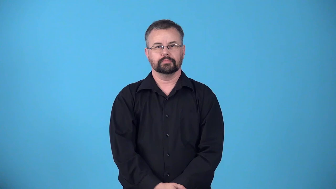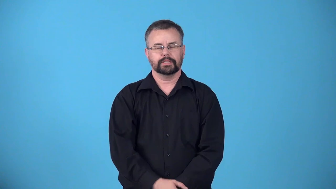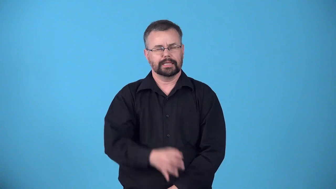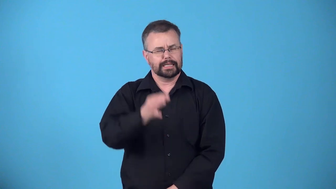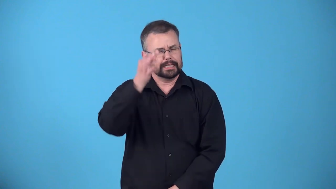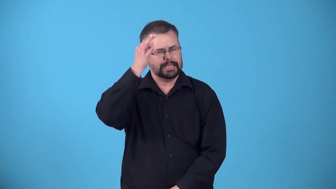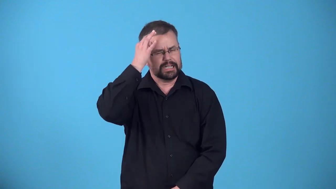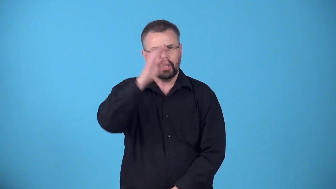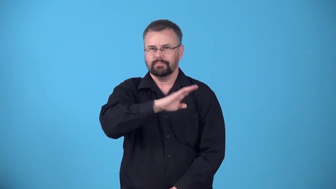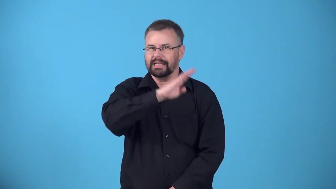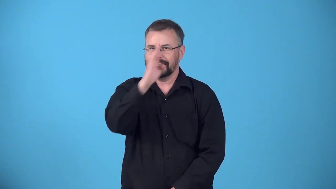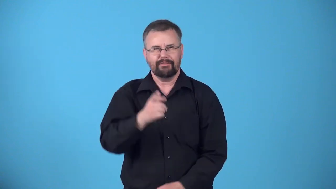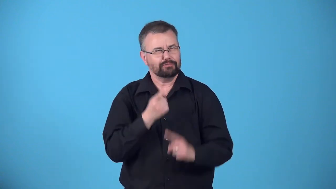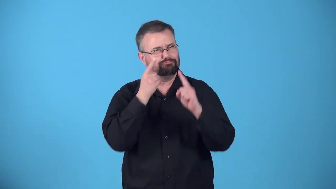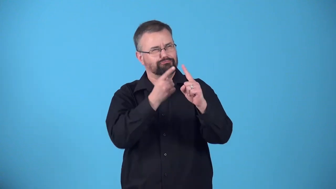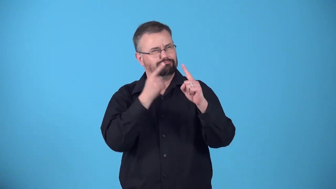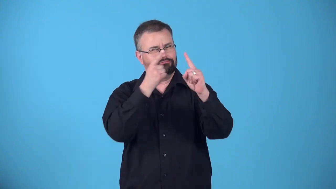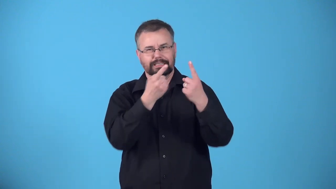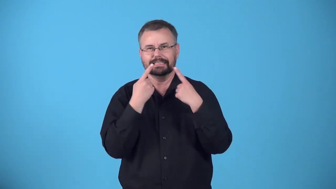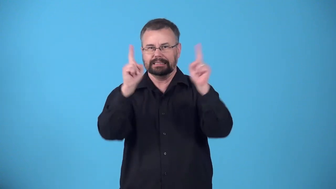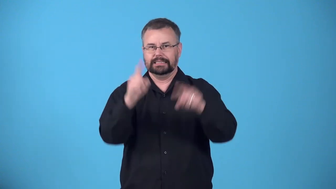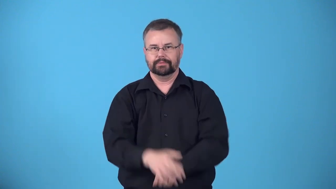always a bridesmaid, never a bride